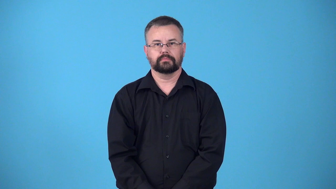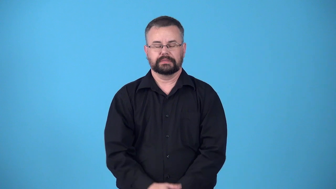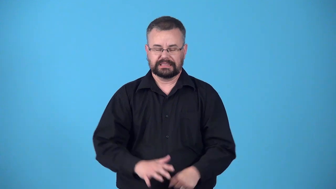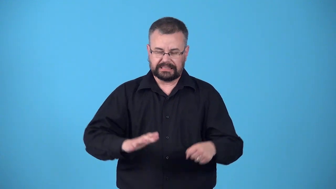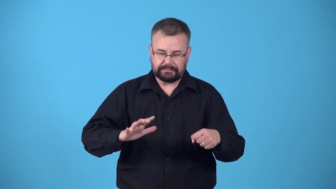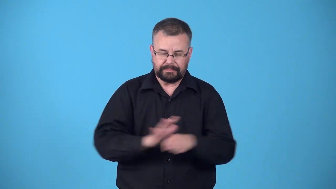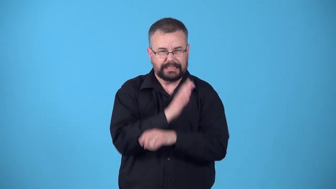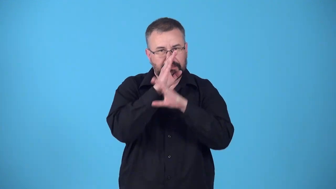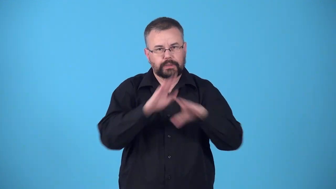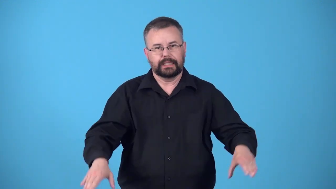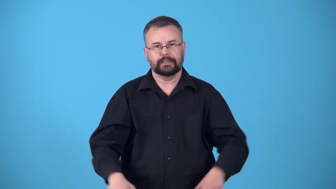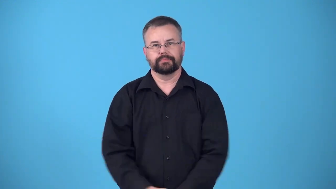dead air